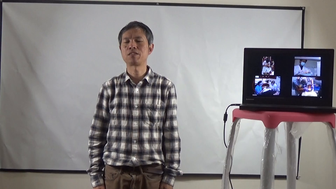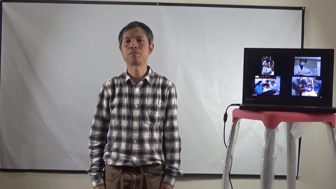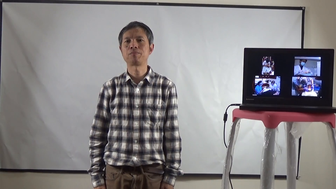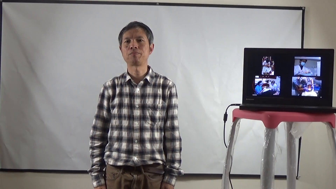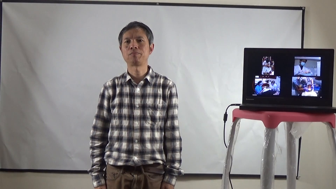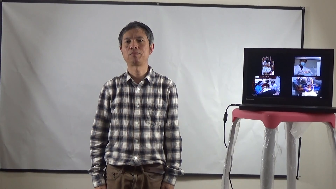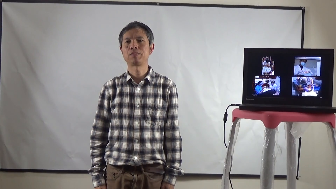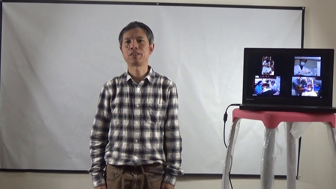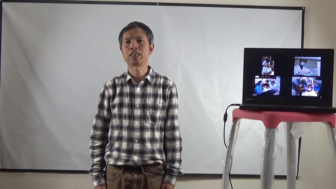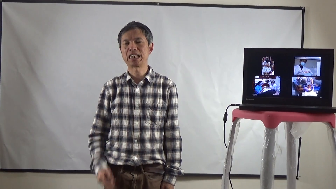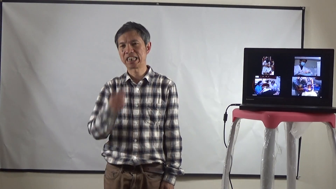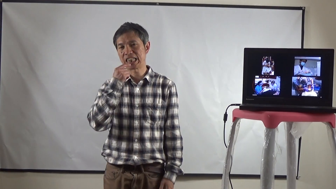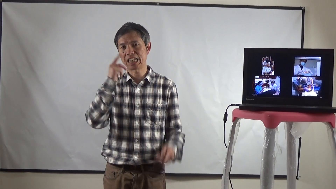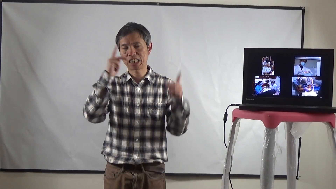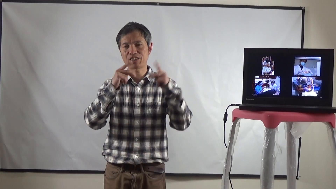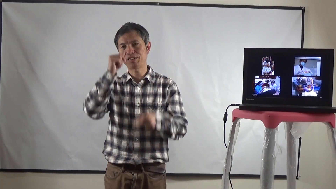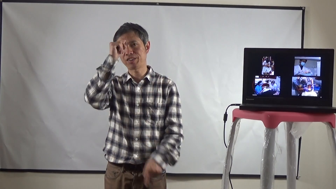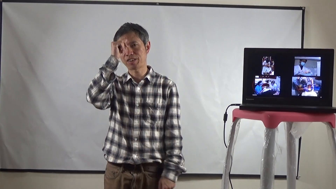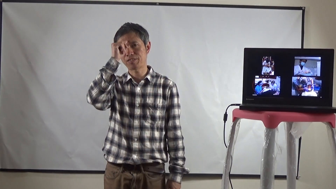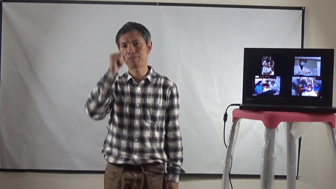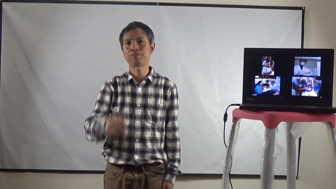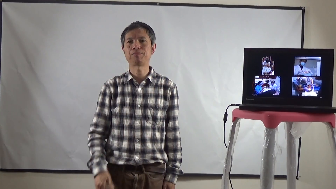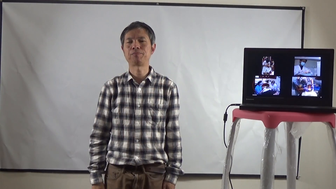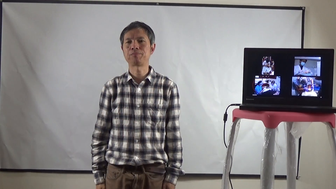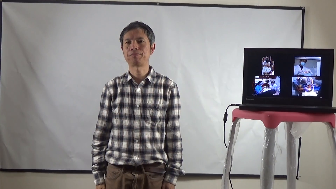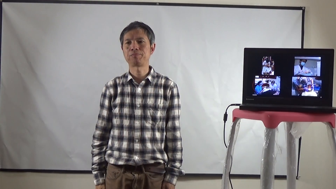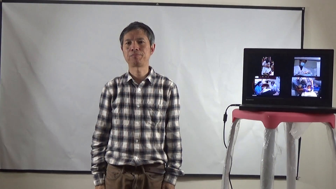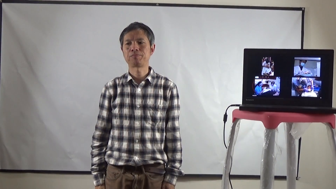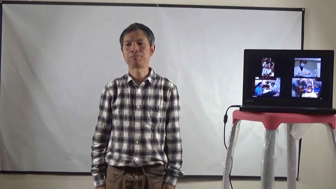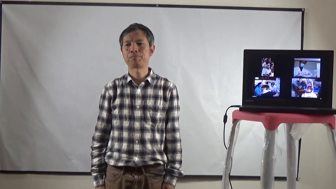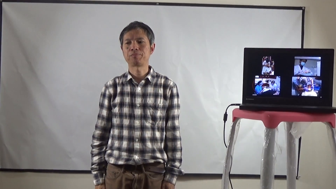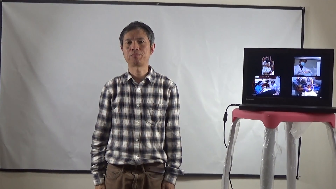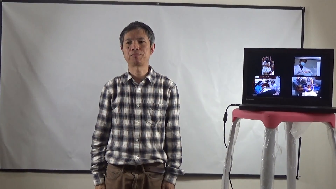dentist